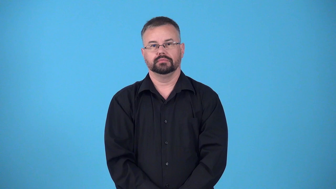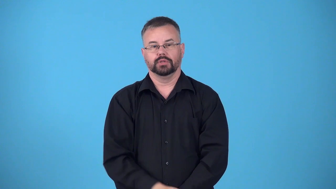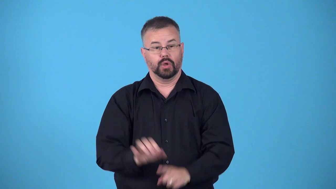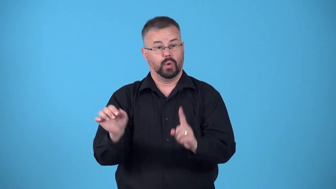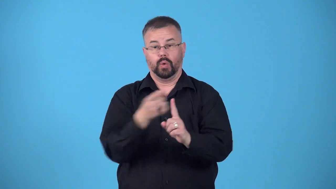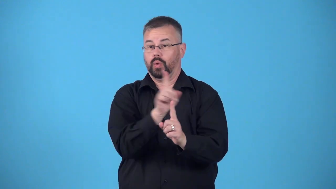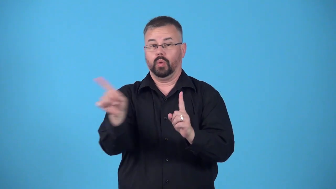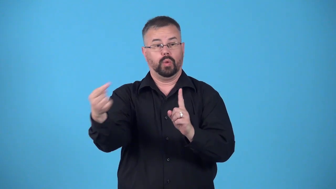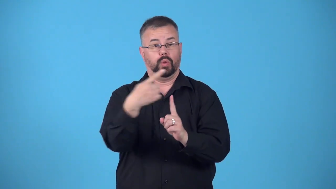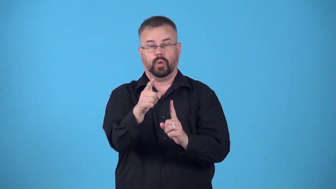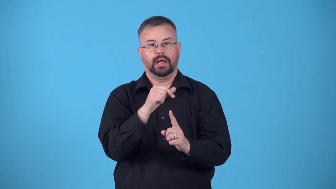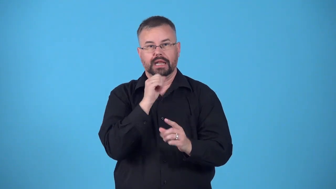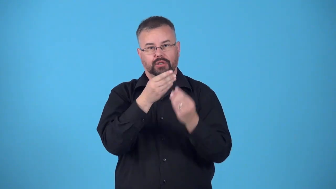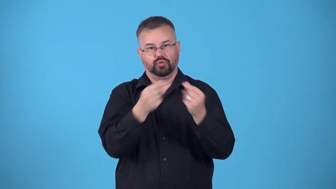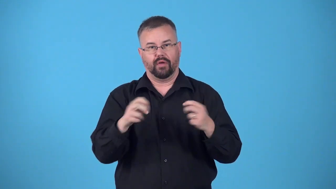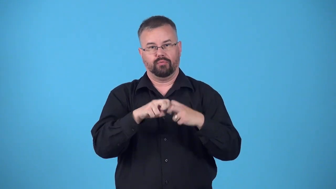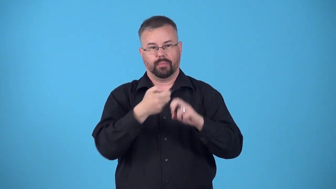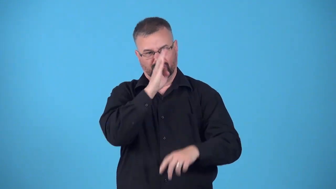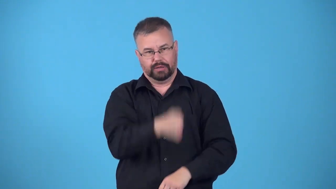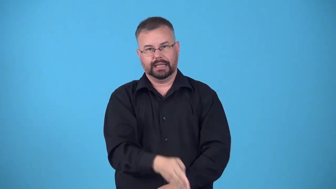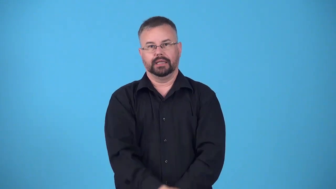pussyfoot,pussyfoot around, tiptoe around